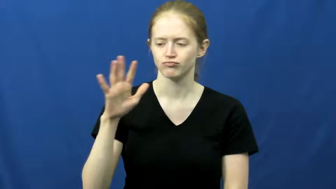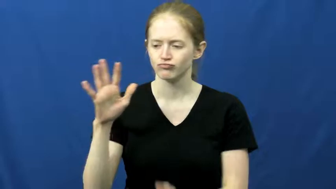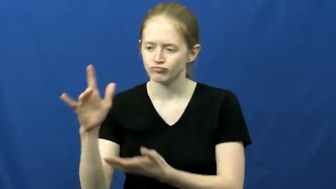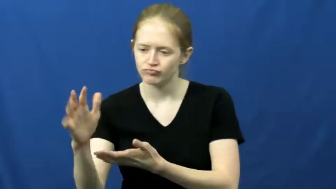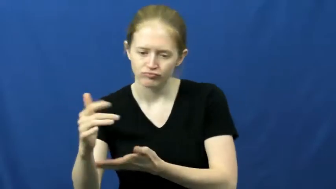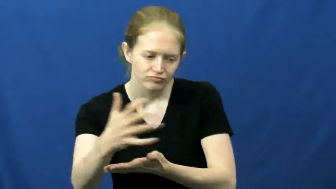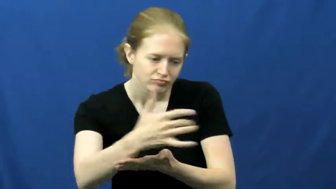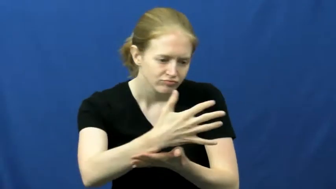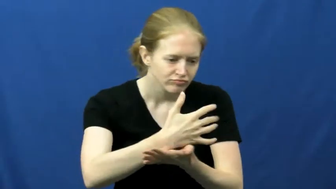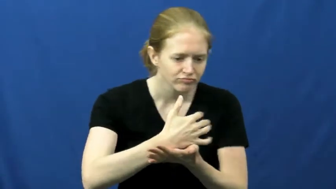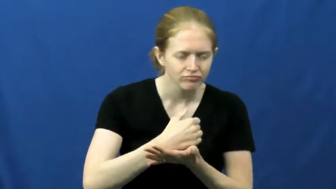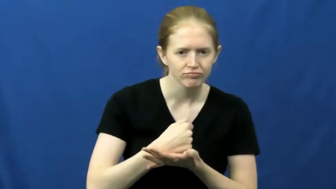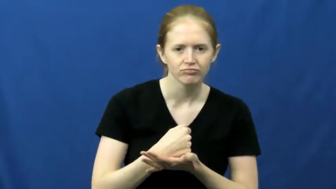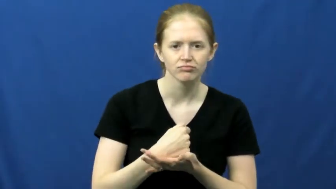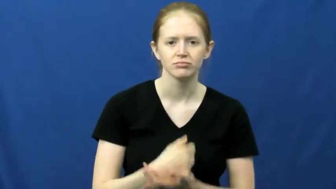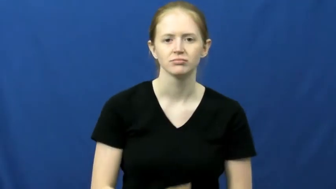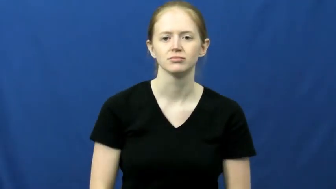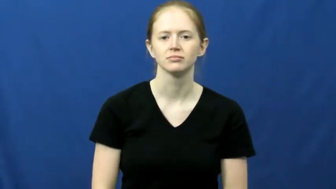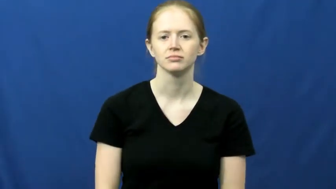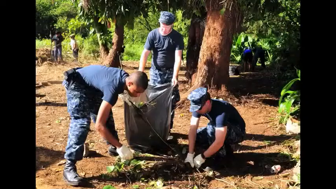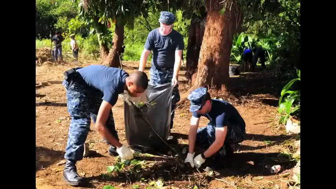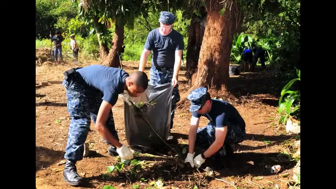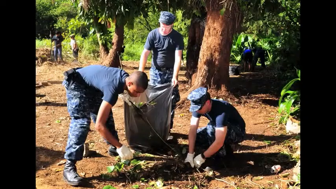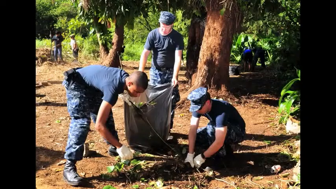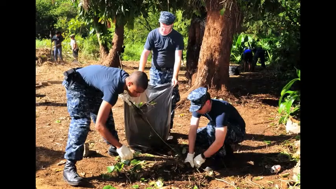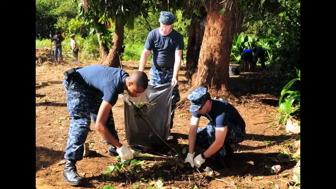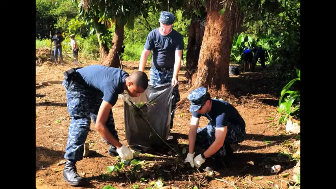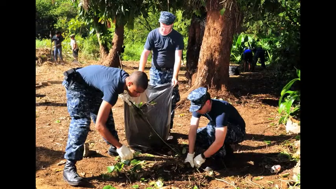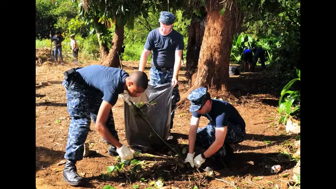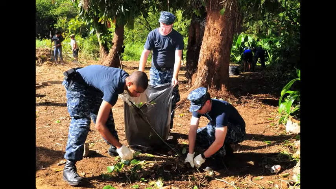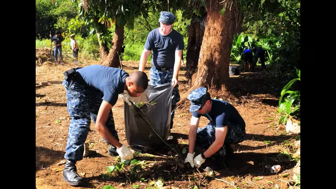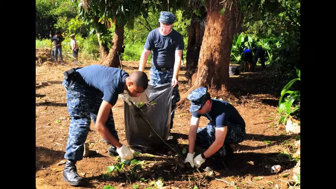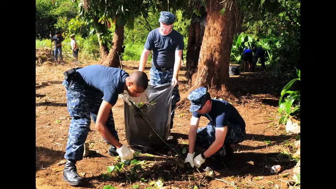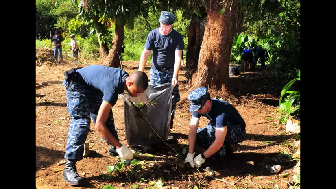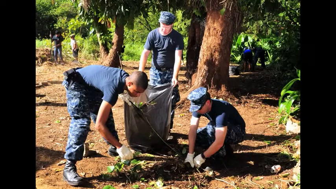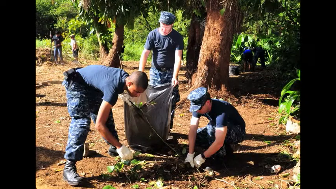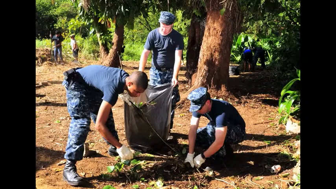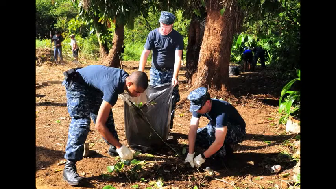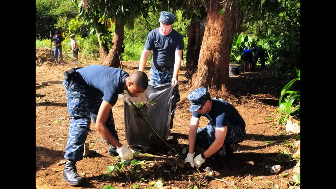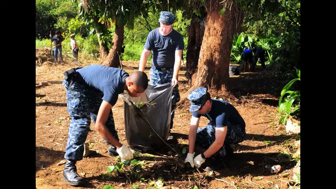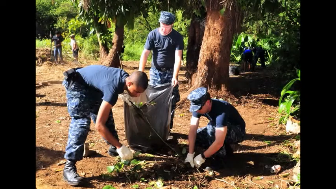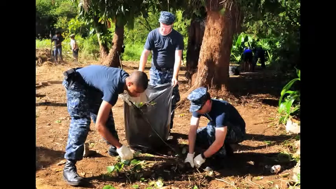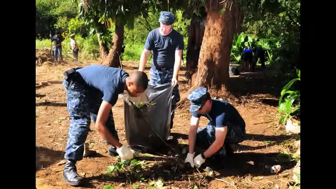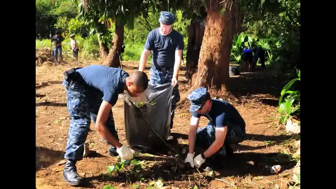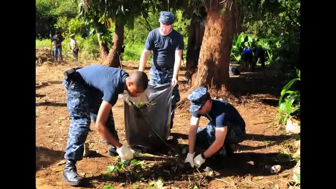gather,gather in,gather up,round up